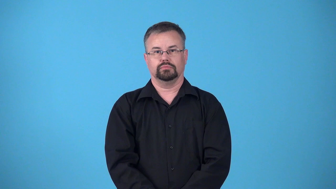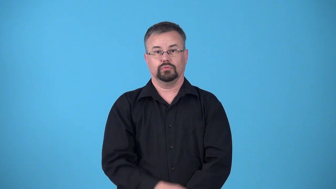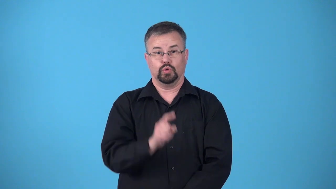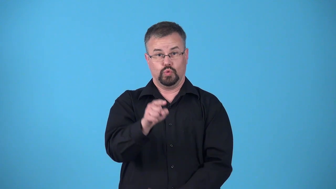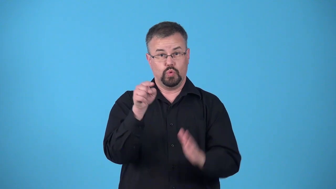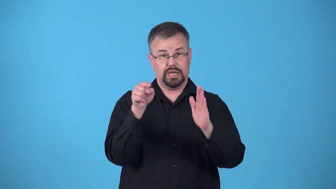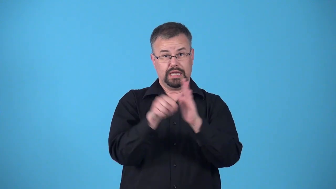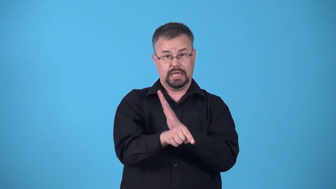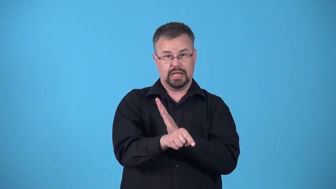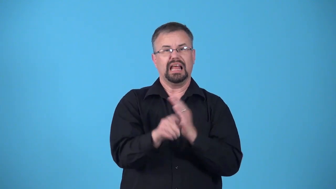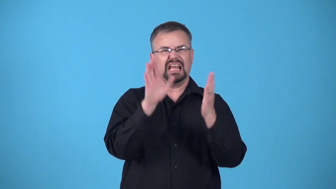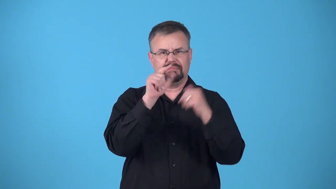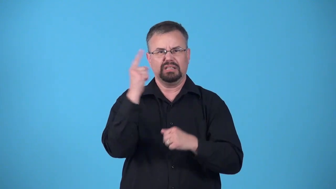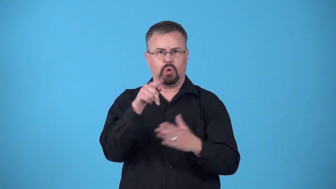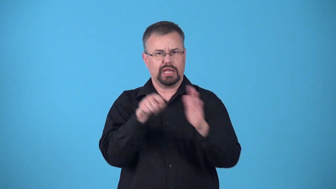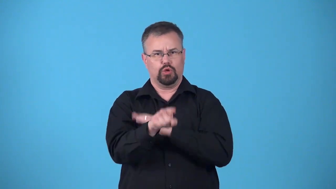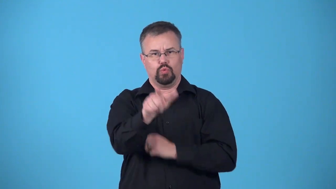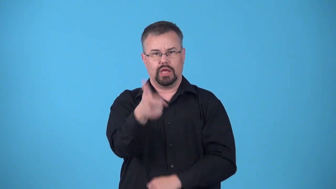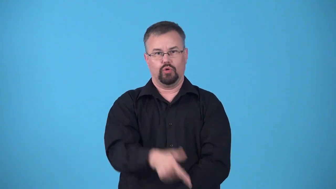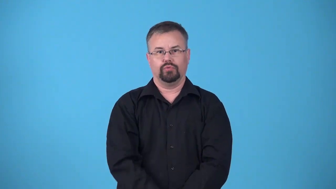he who lives by the sword, shall die by the sword